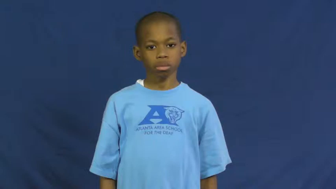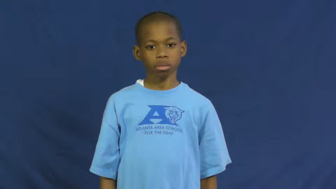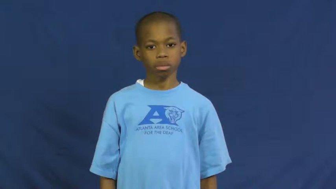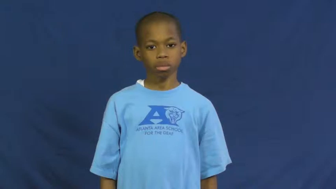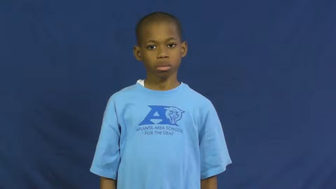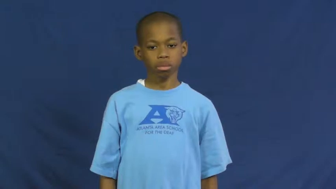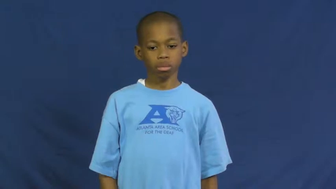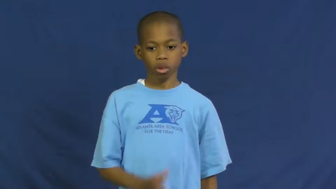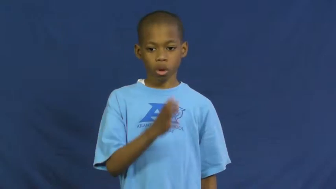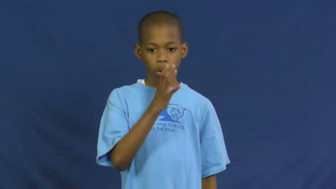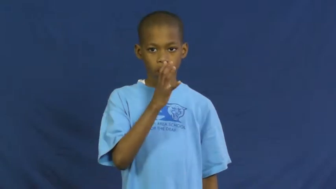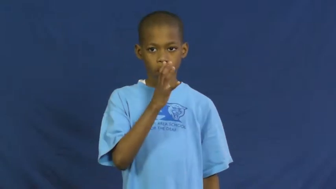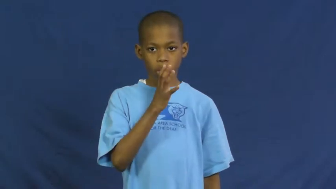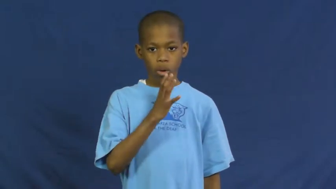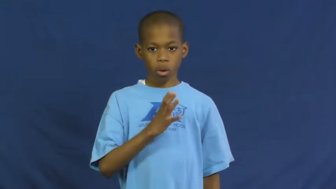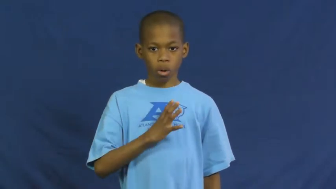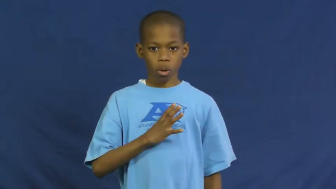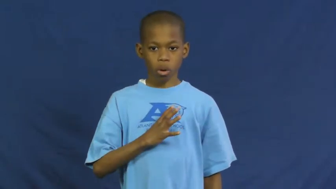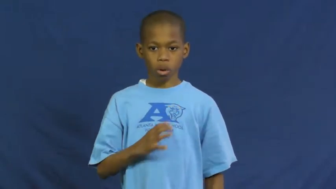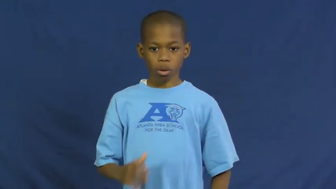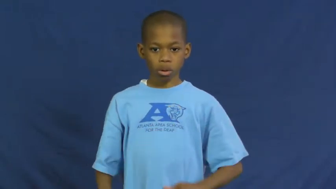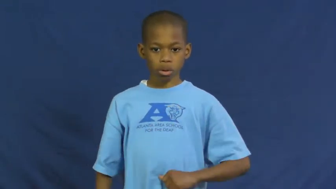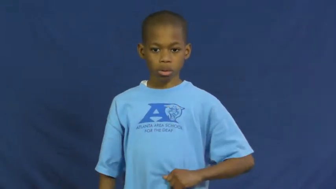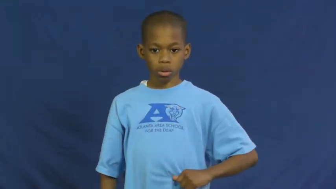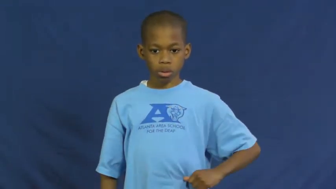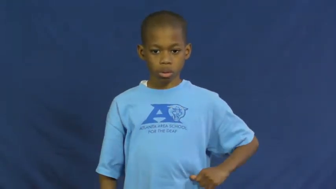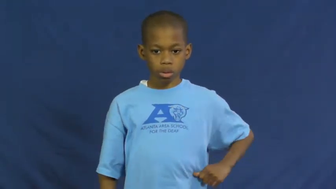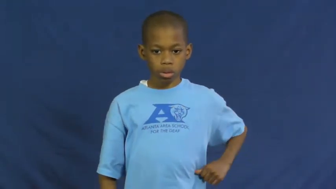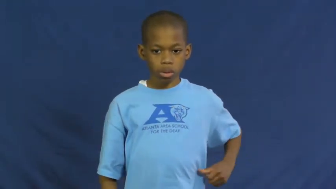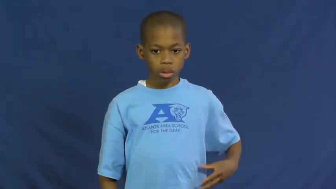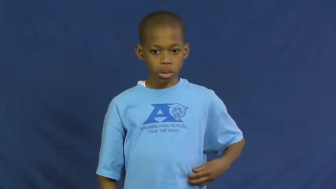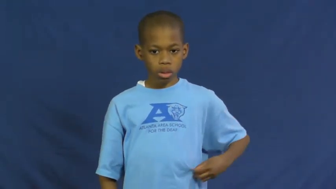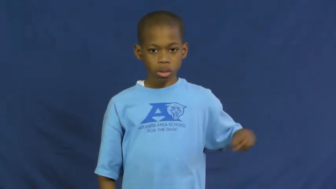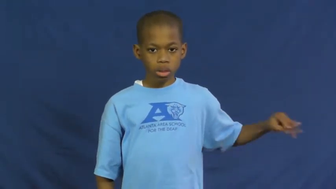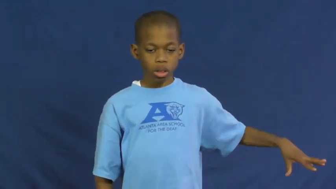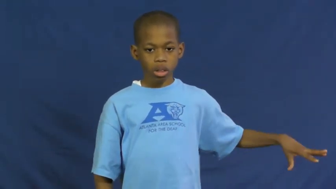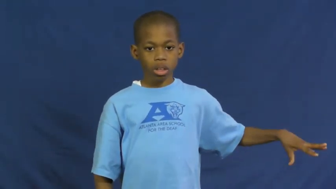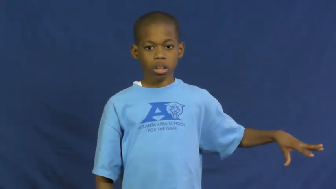hysterectomy